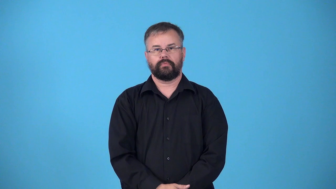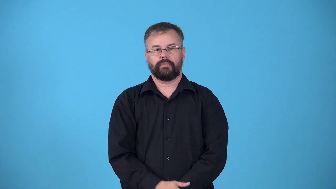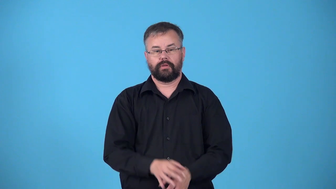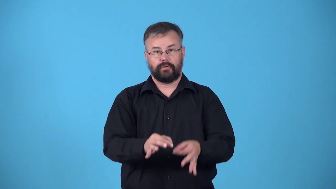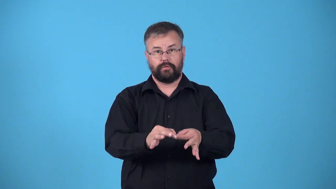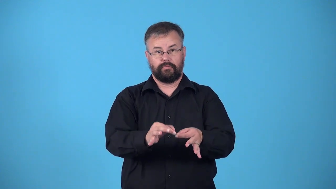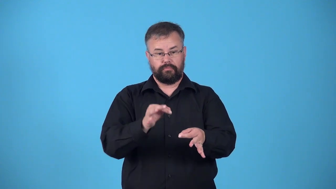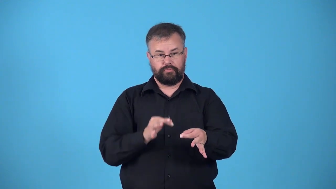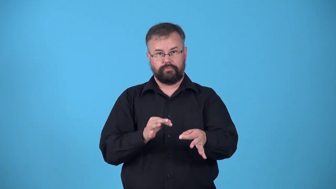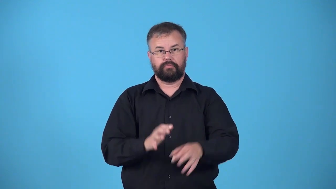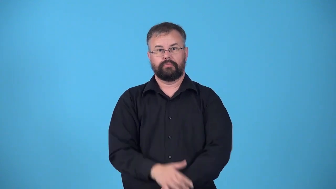move up